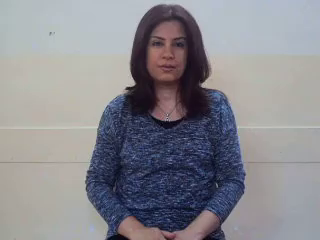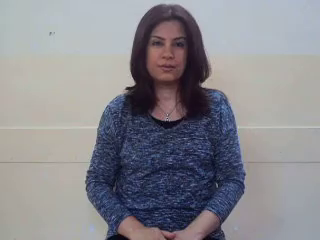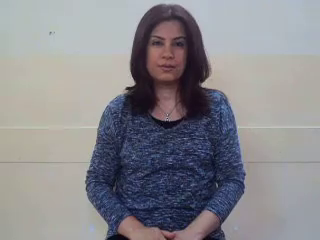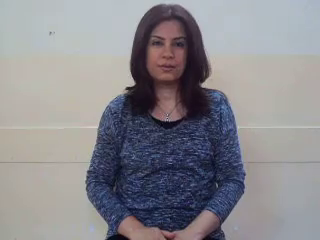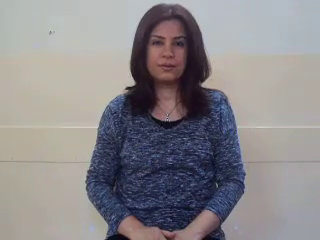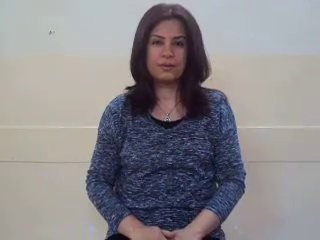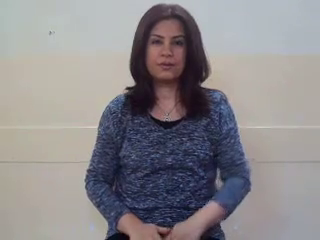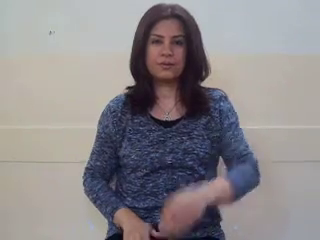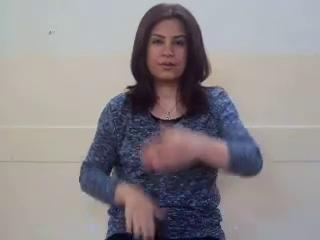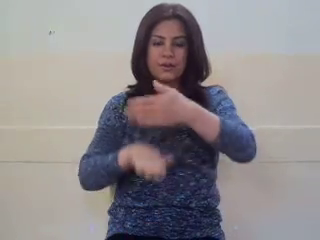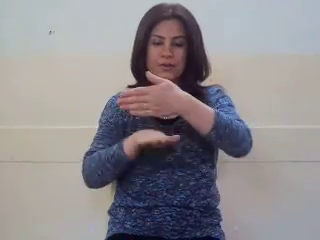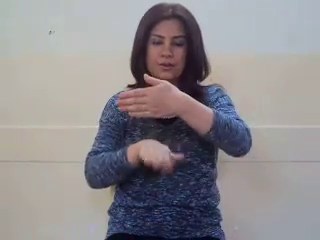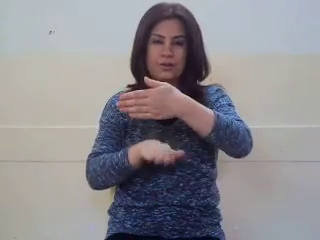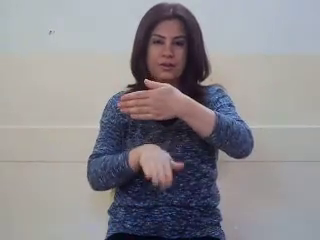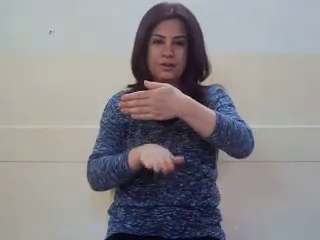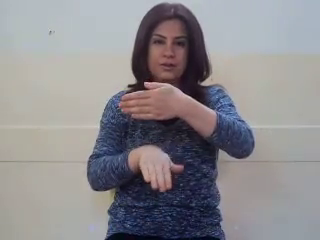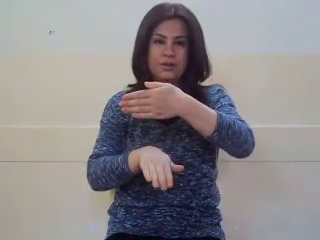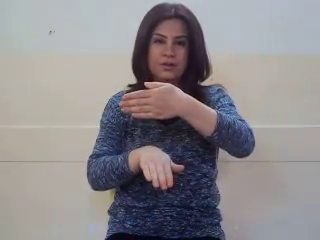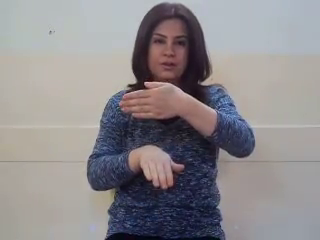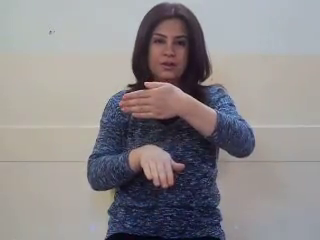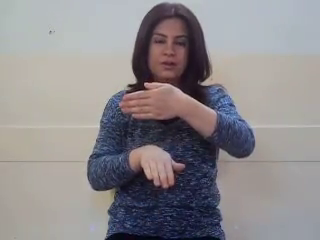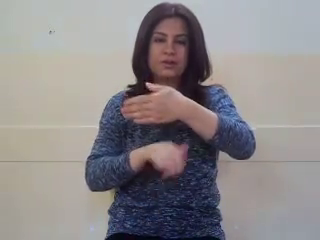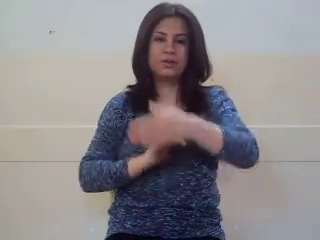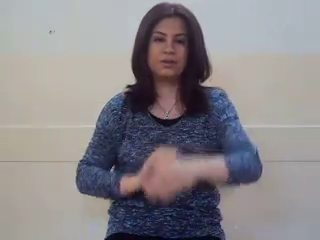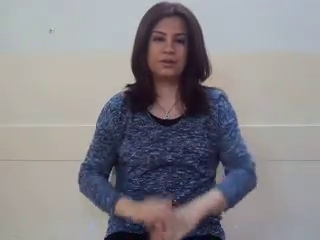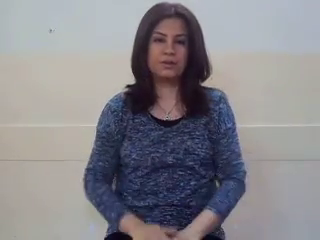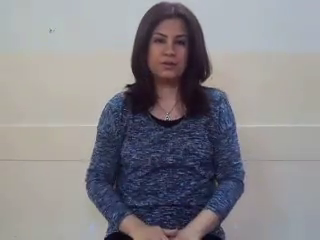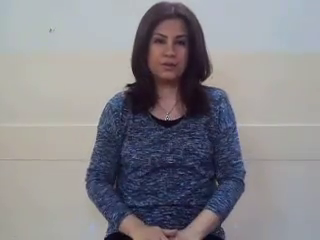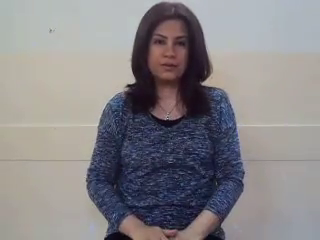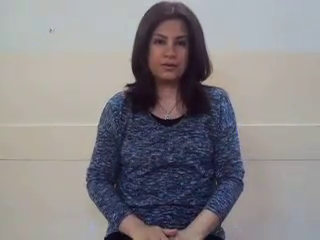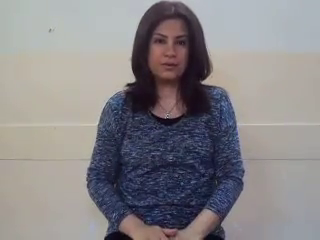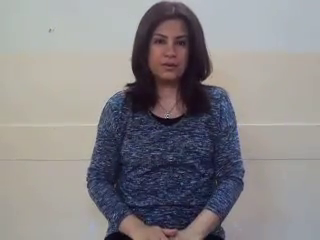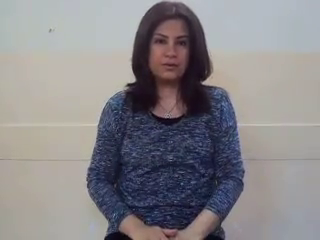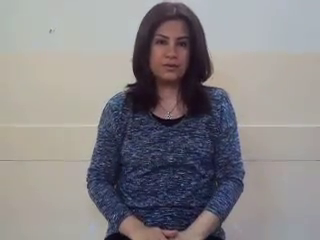below